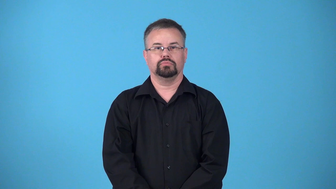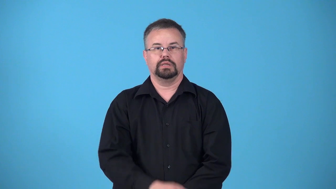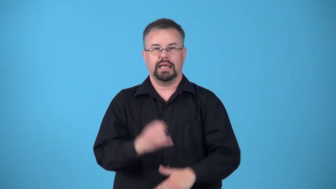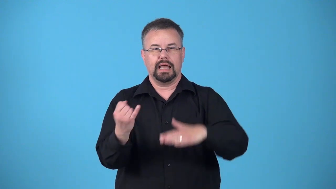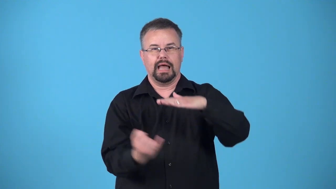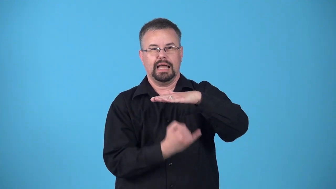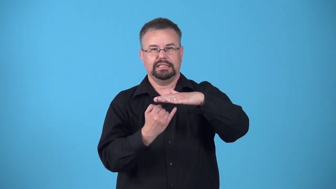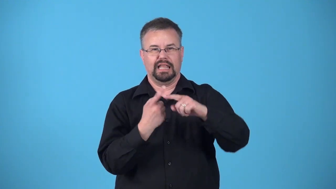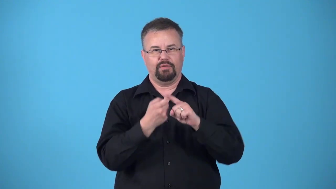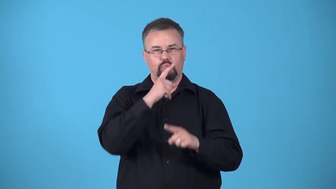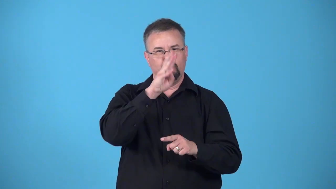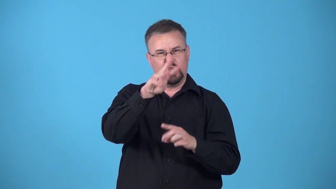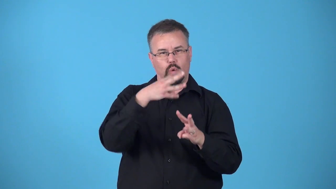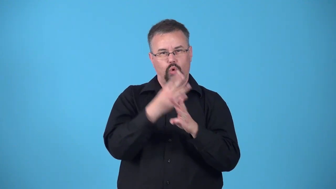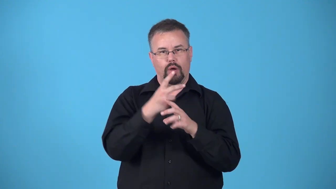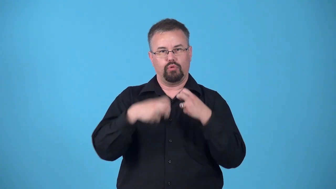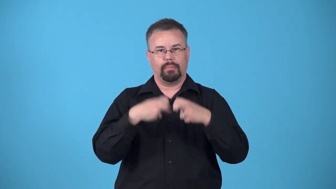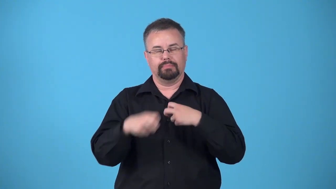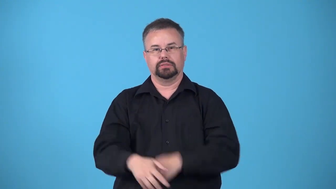ivory tower